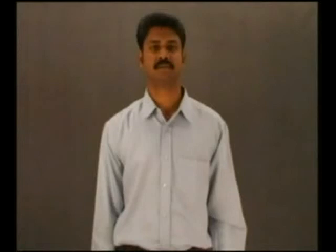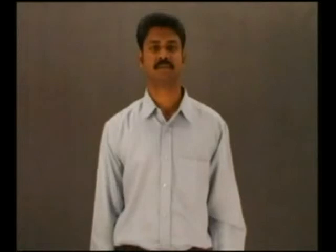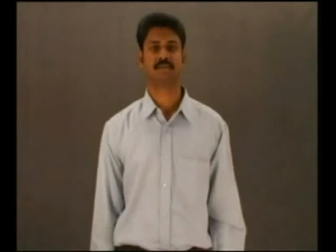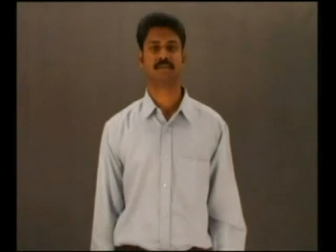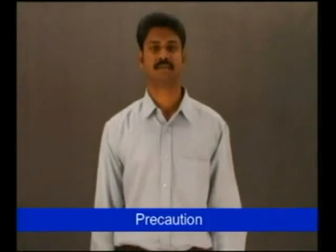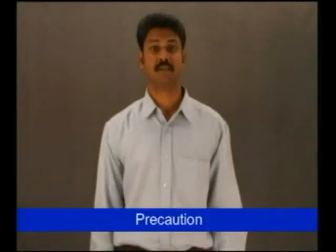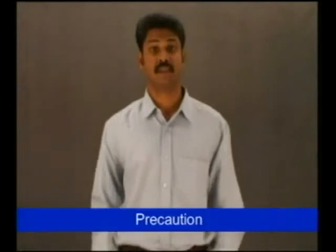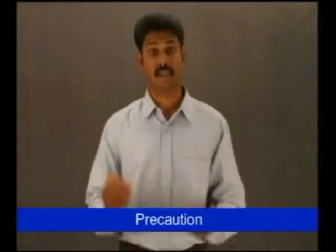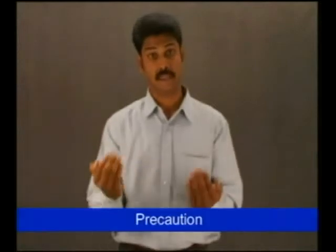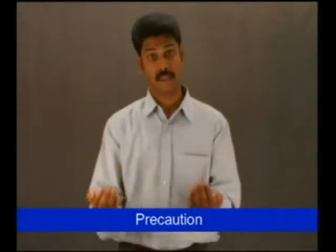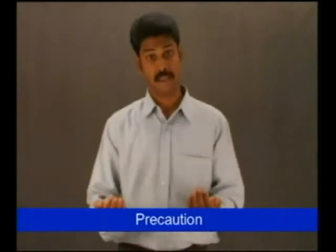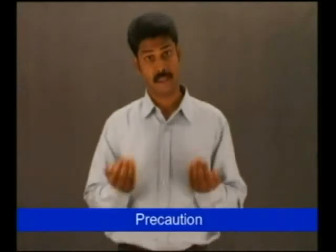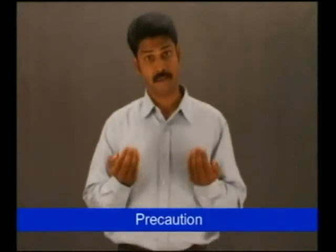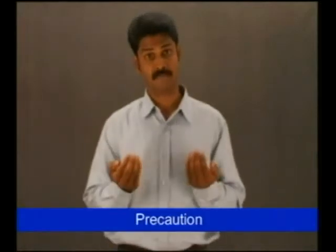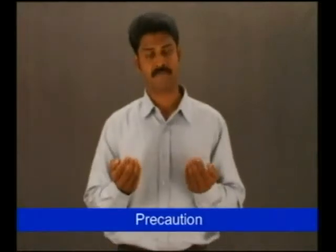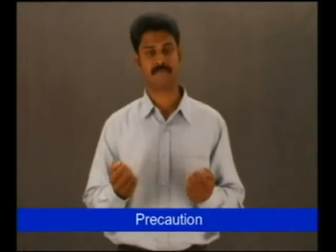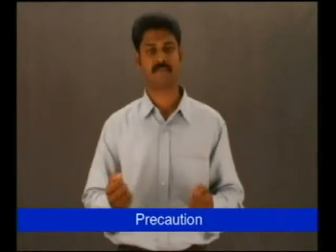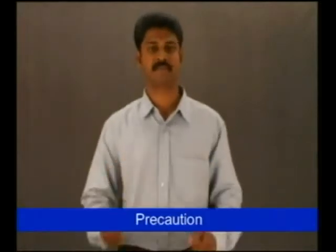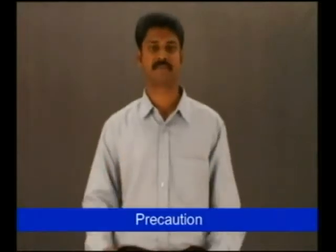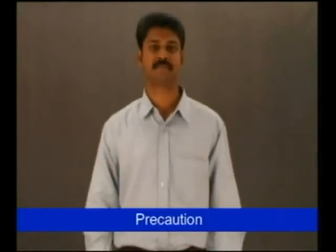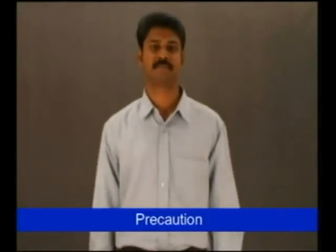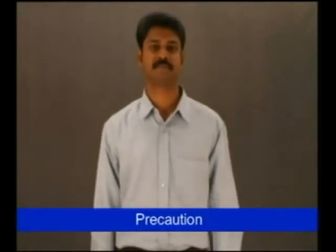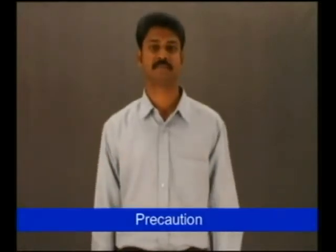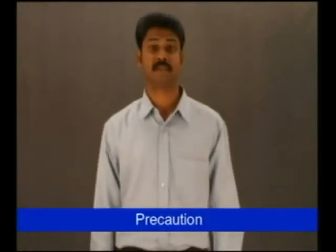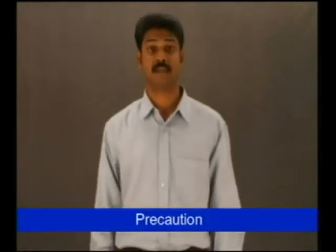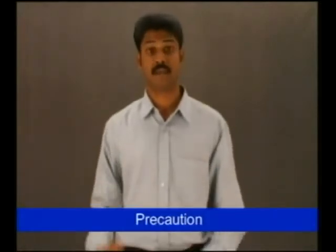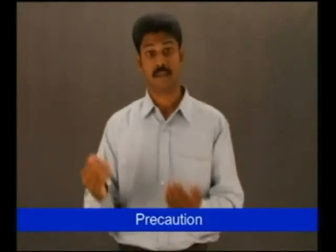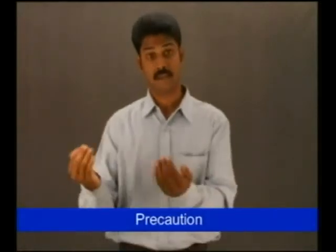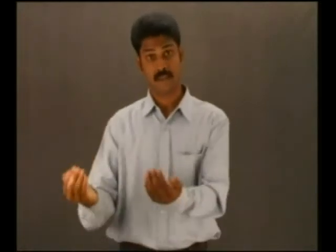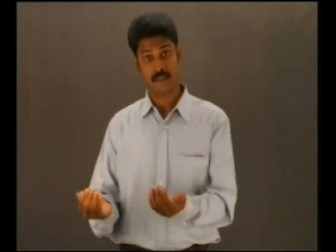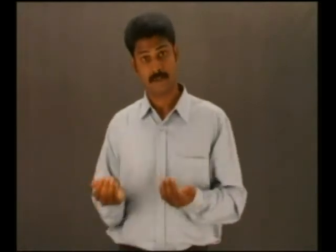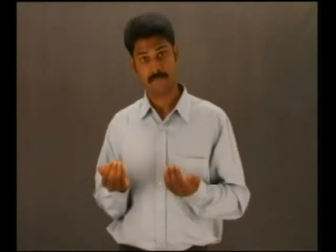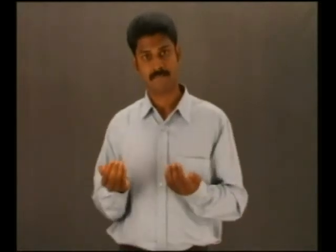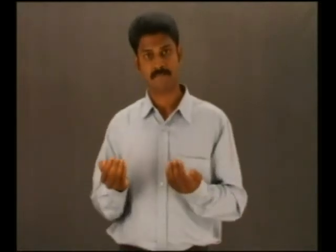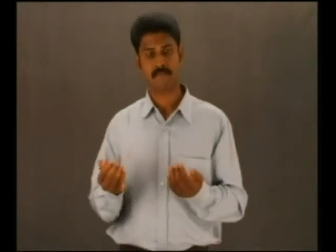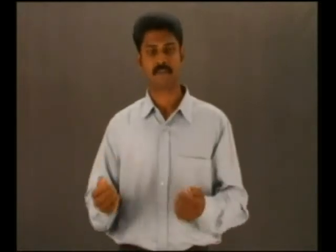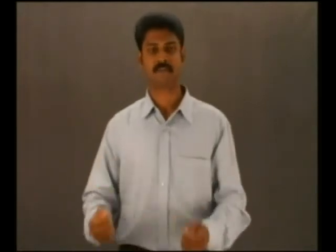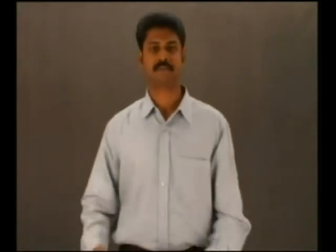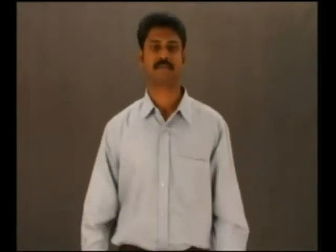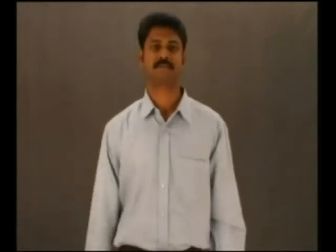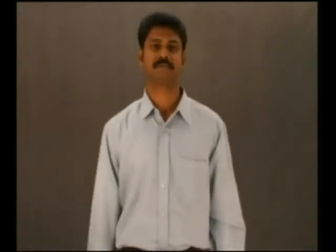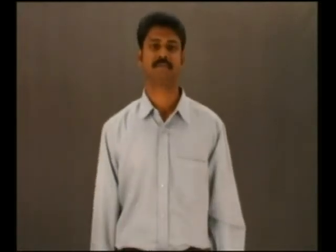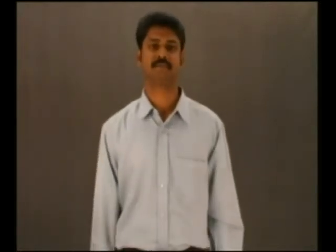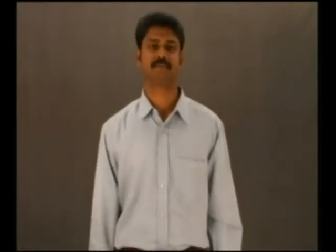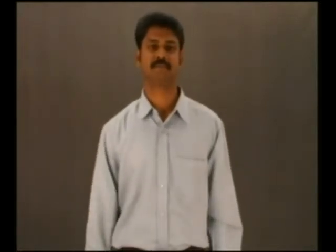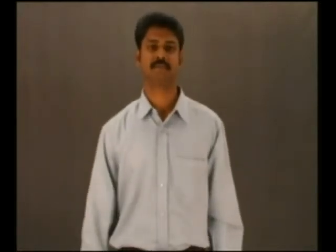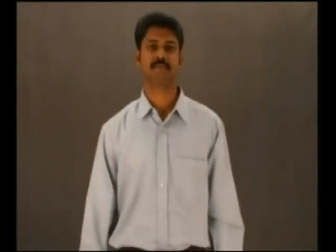Precaution